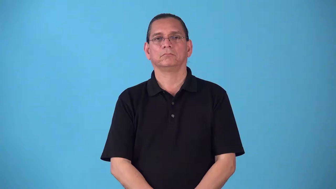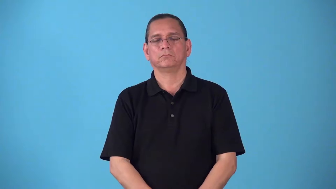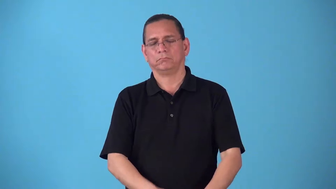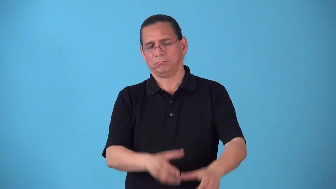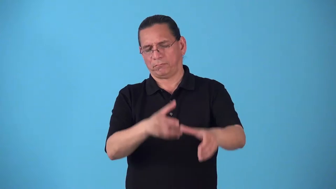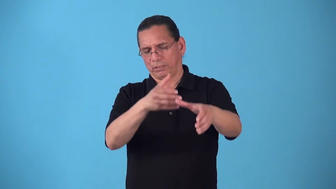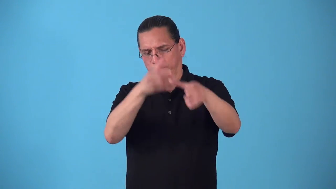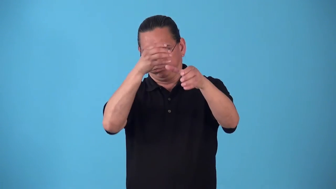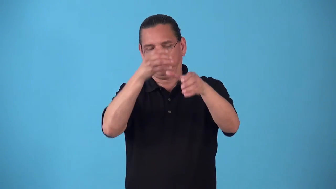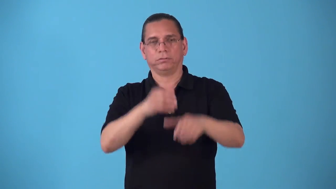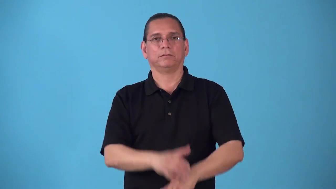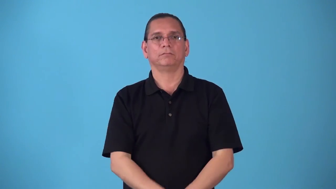savant